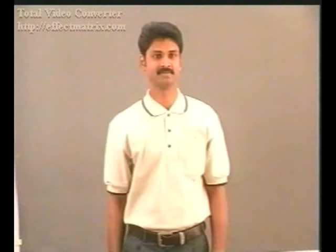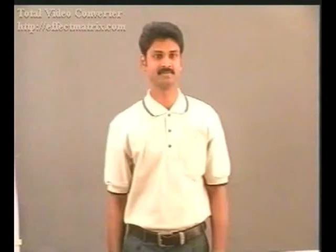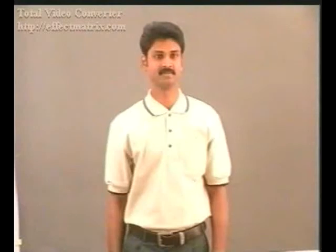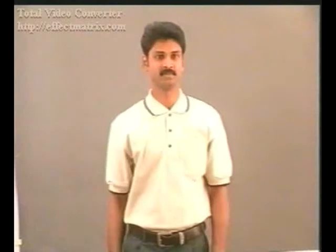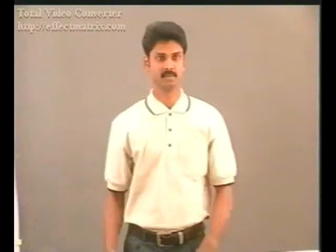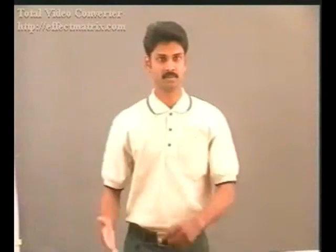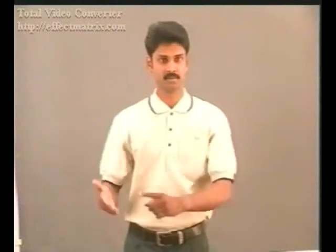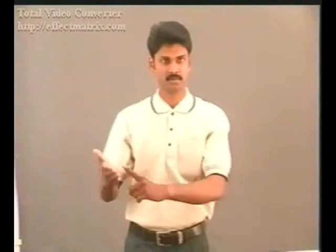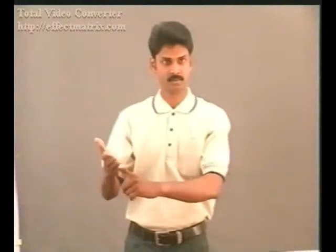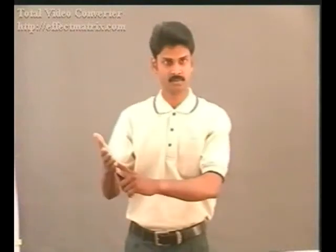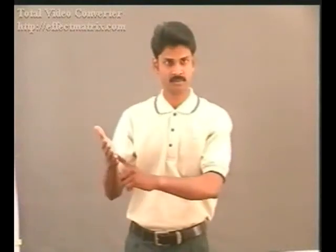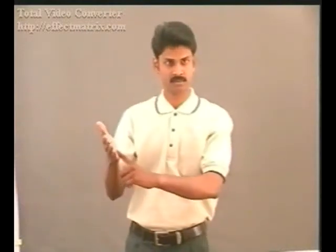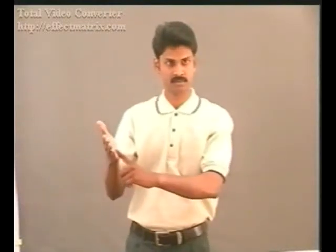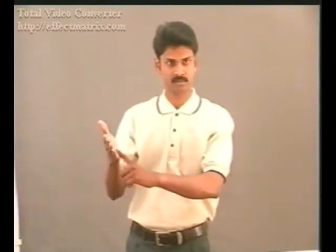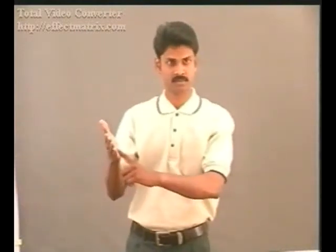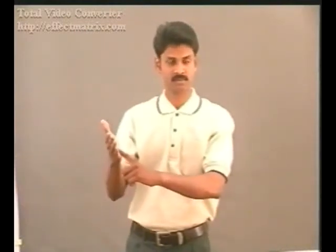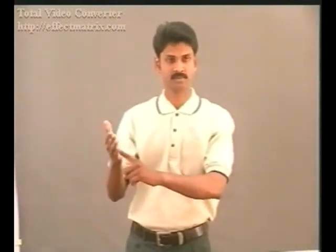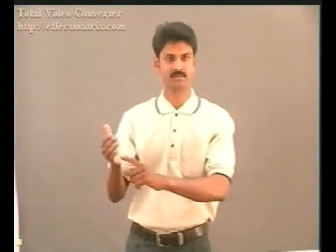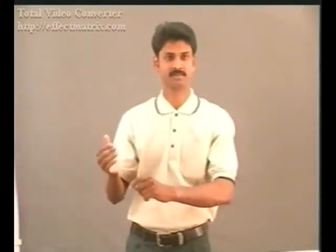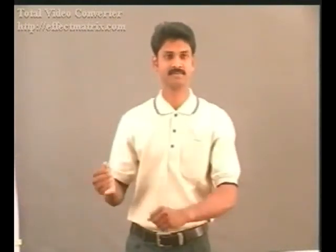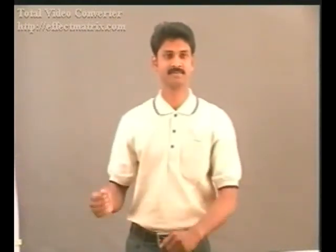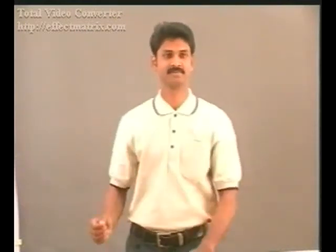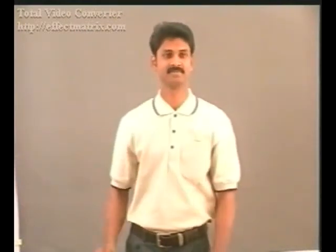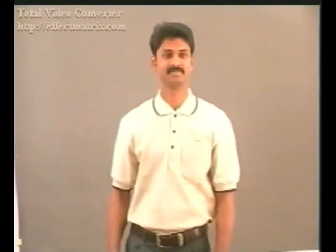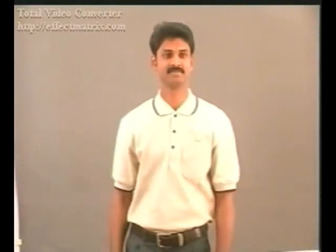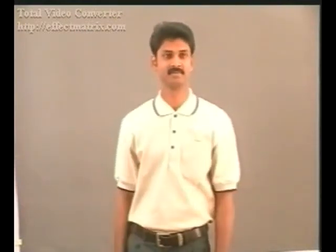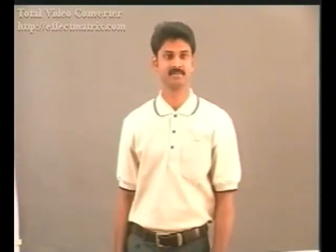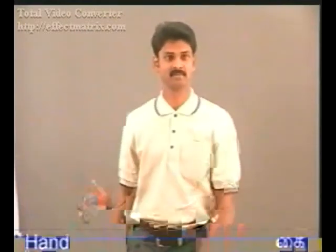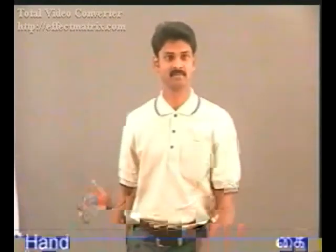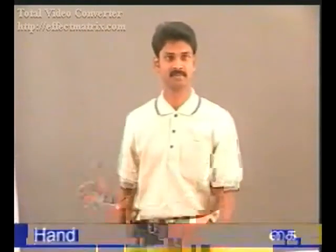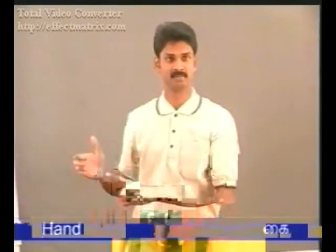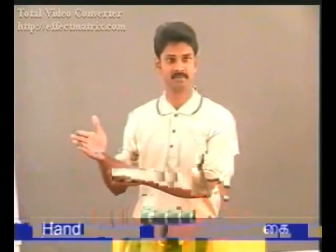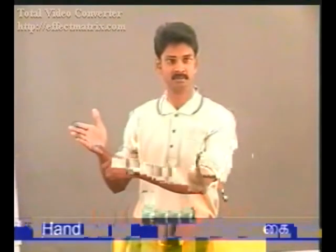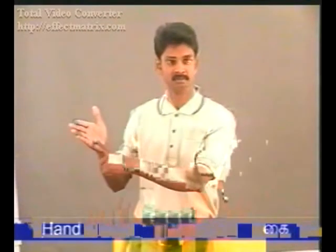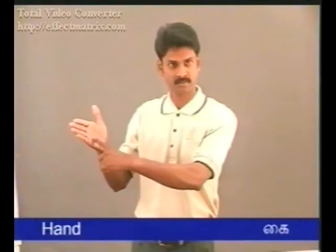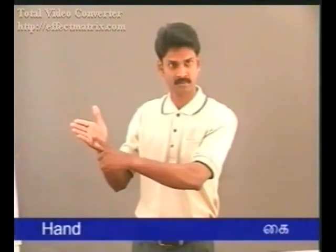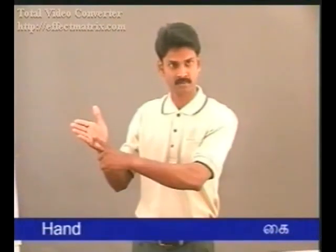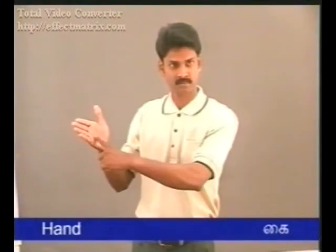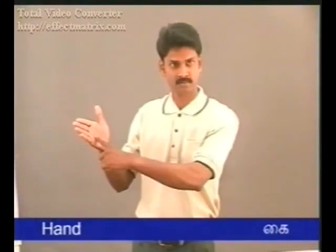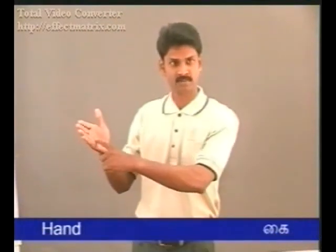hand